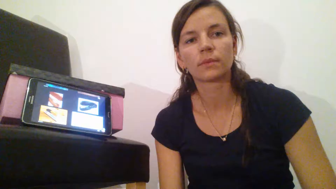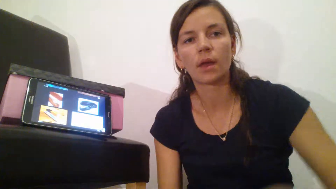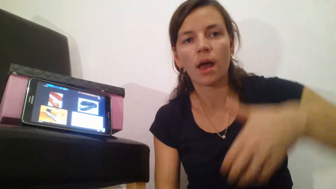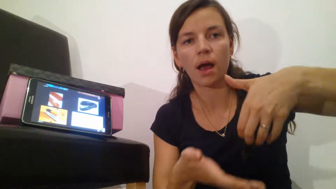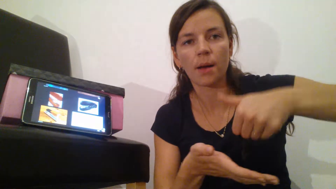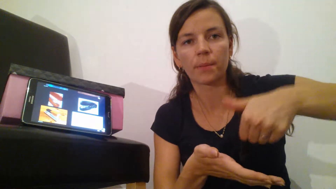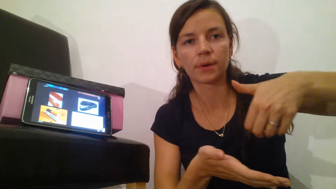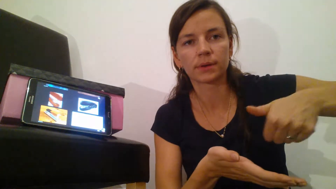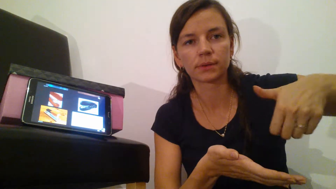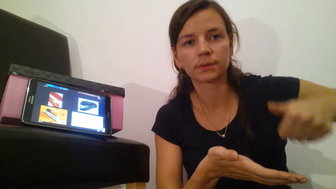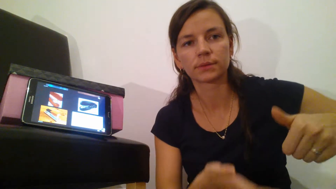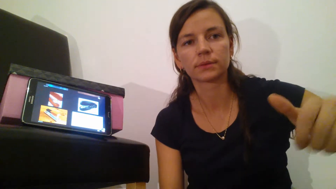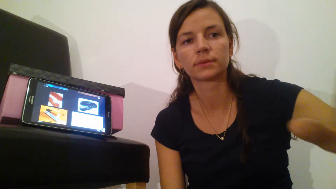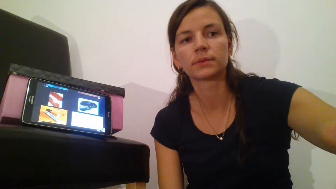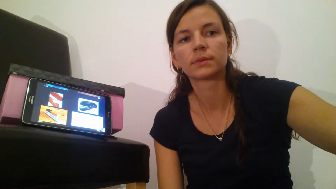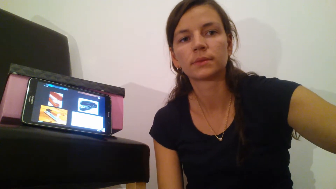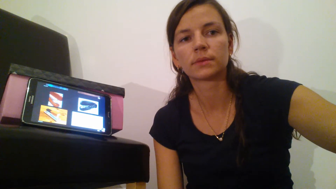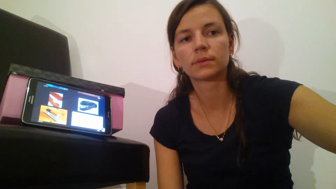stapler